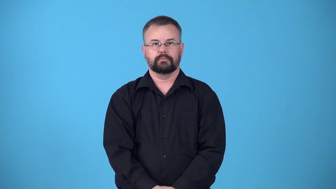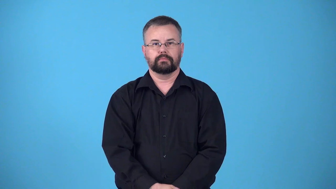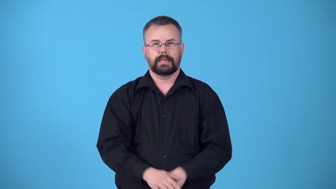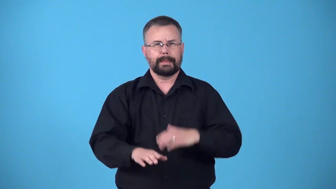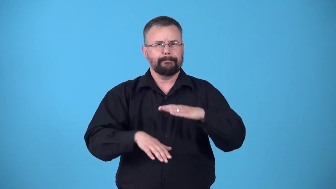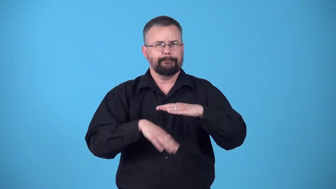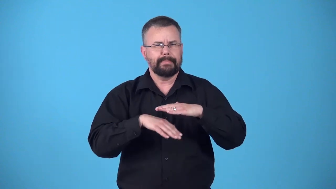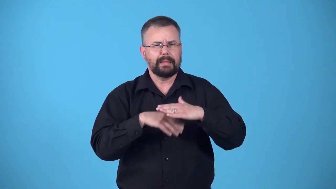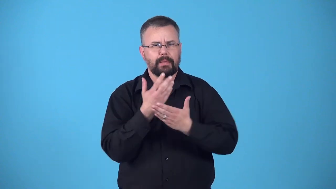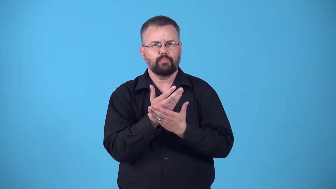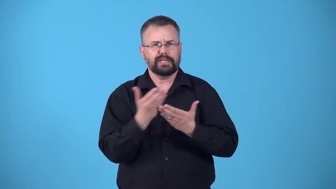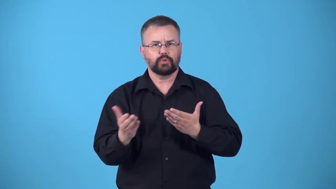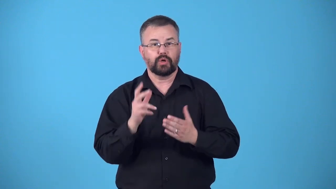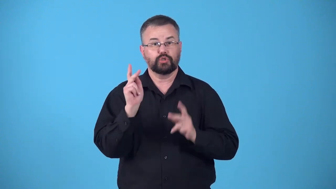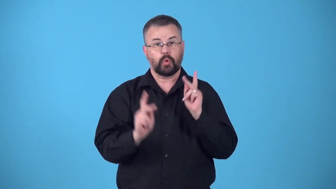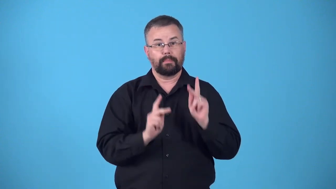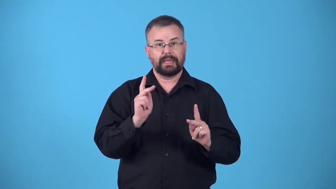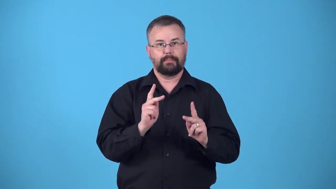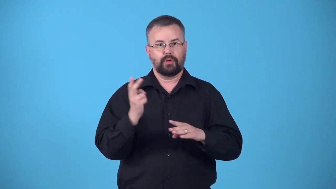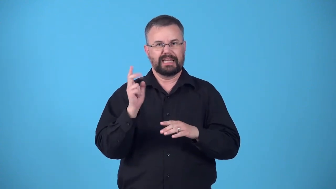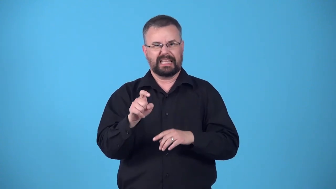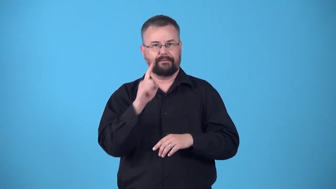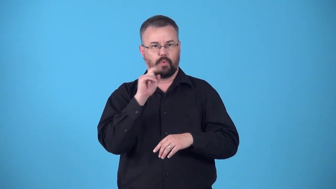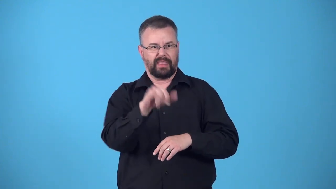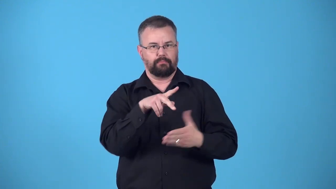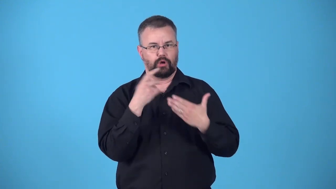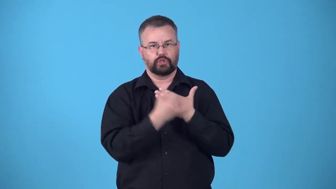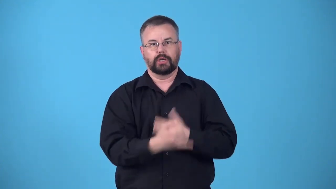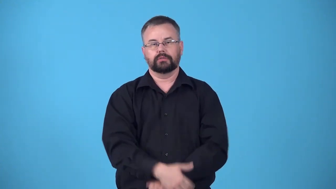critical mass